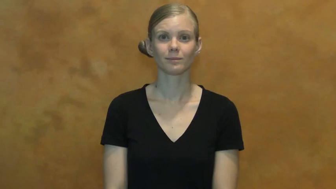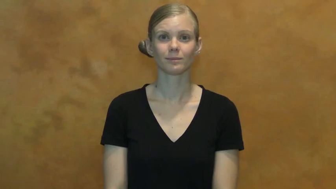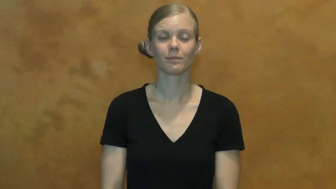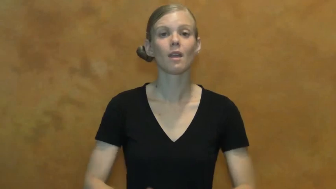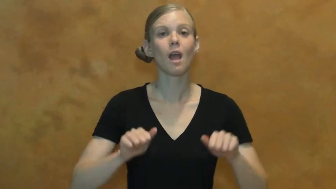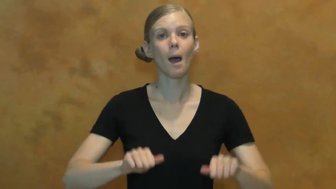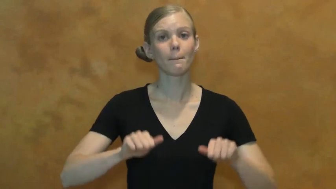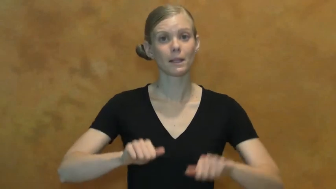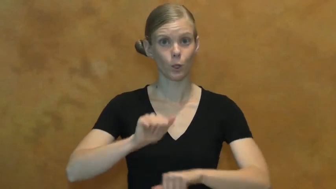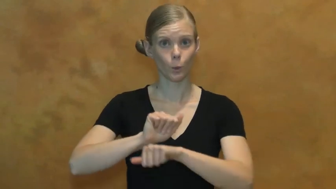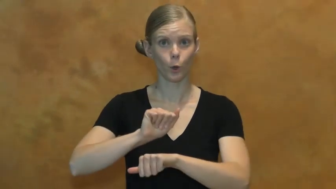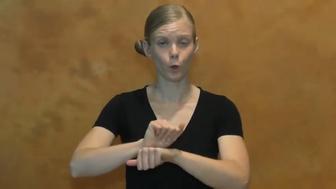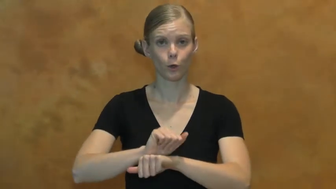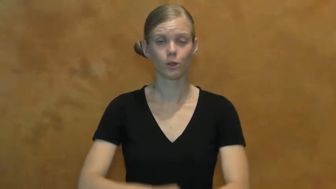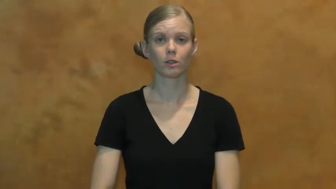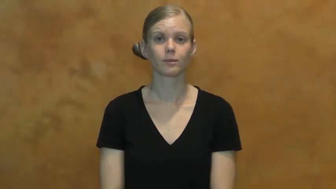ability to work